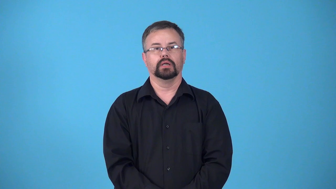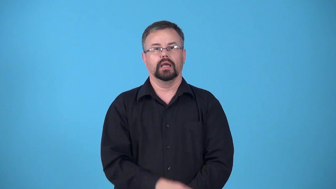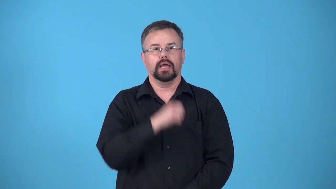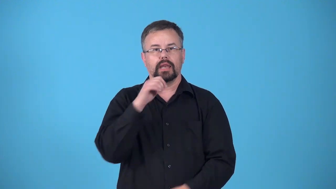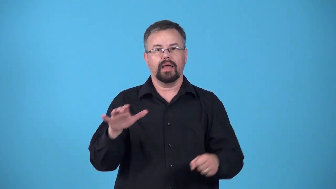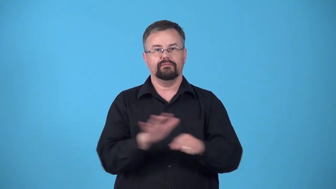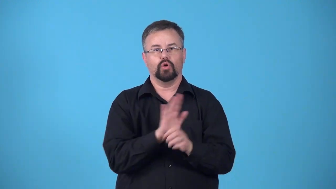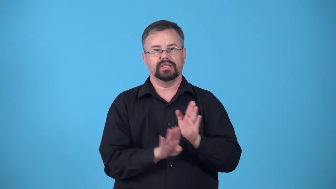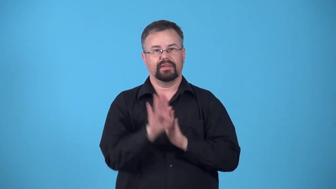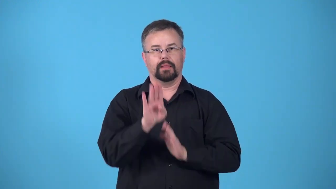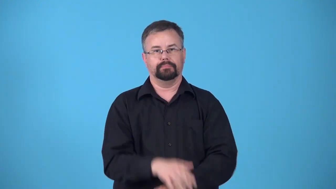underdeveloped